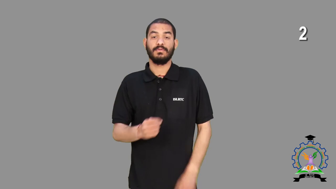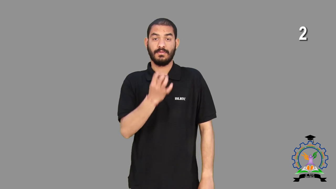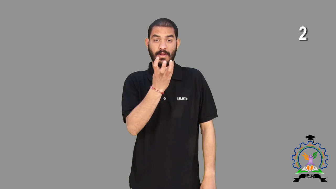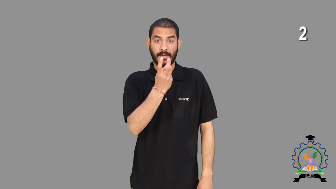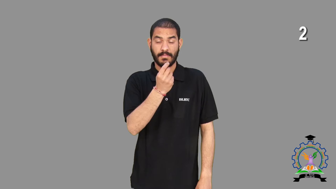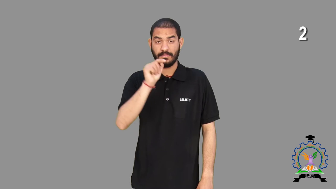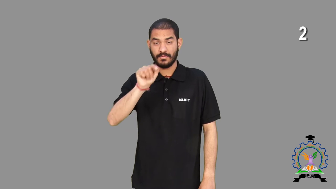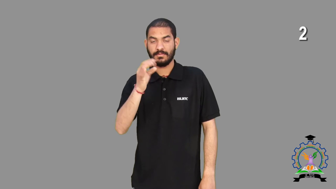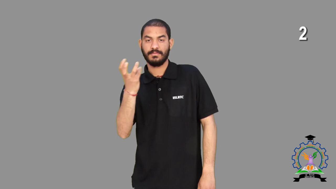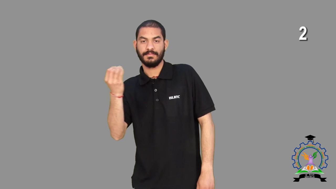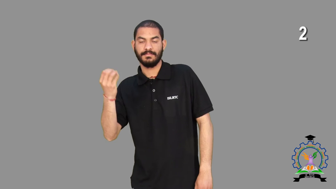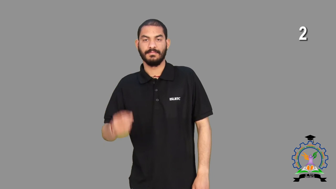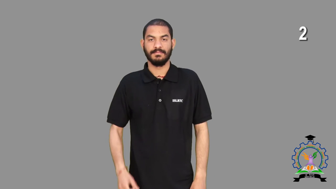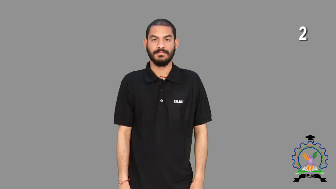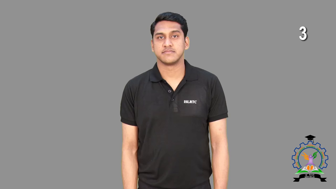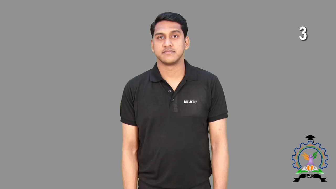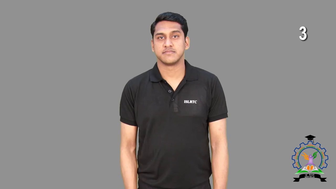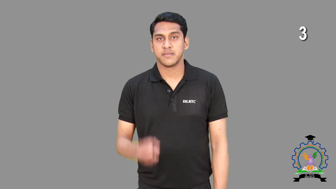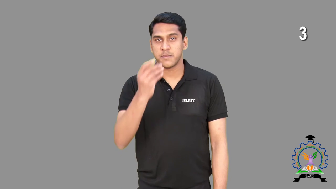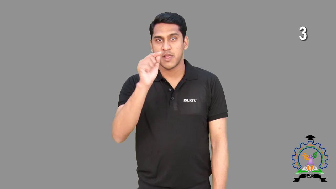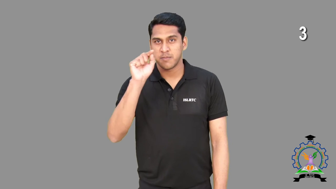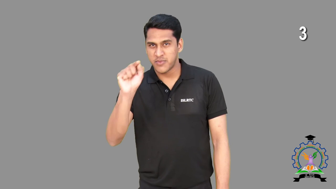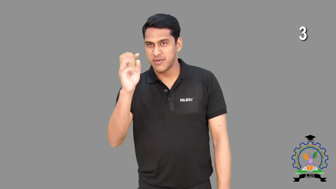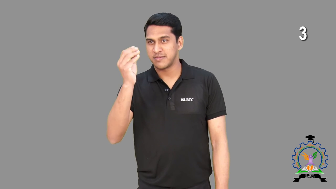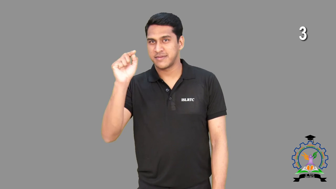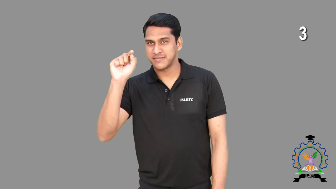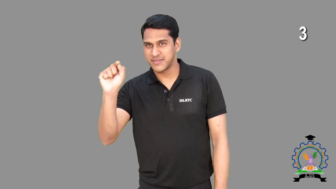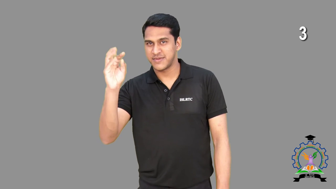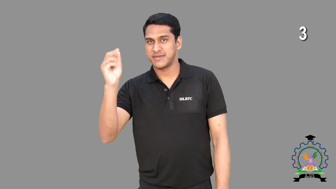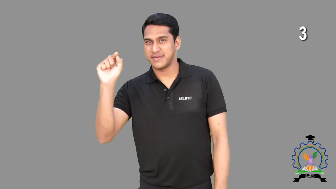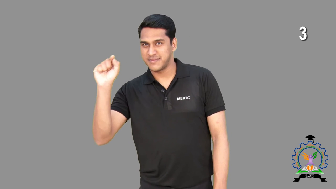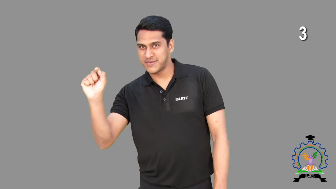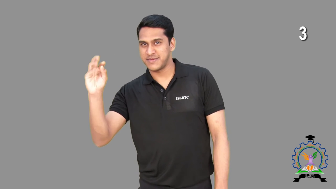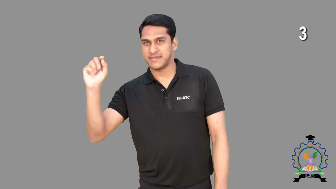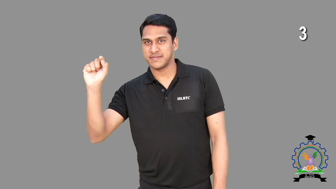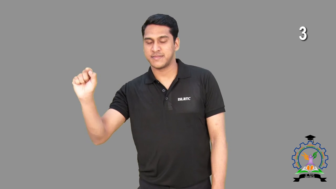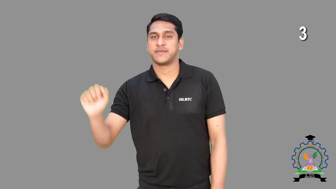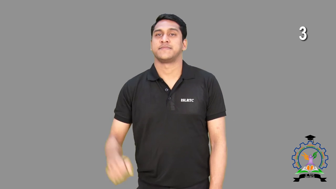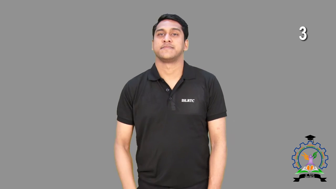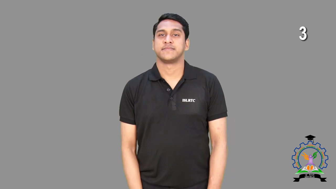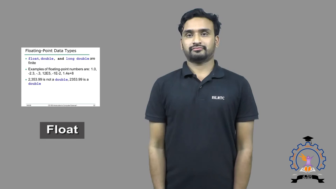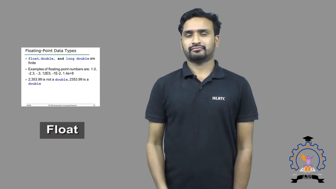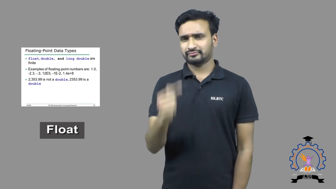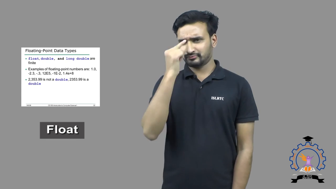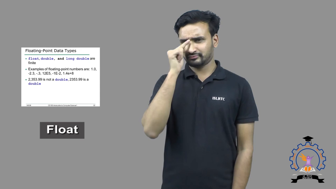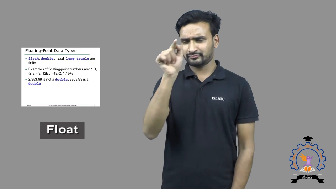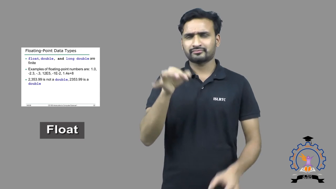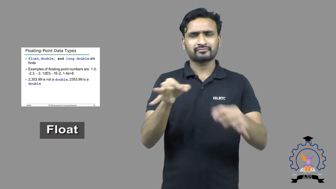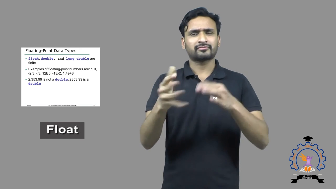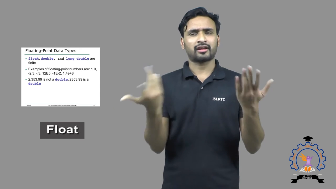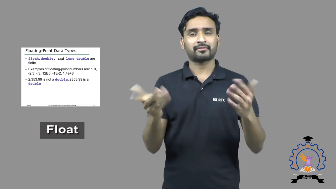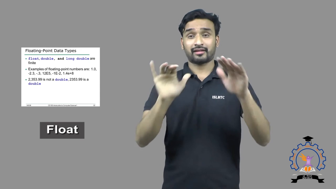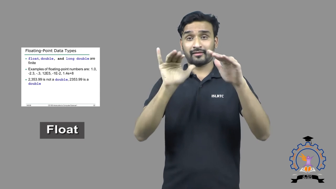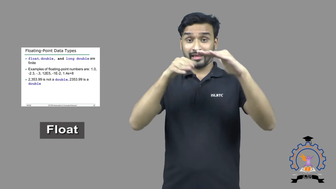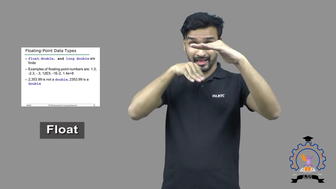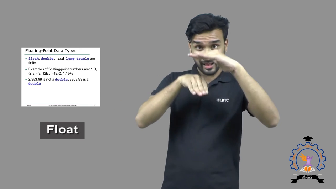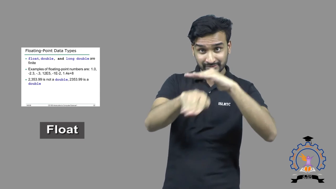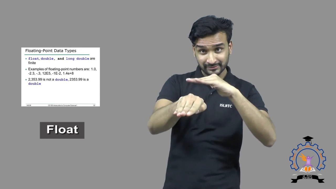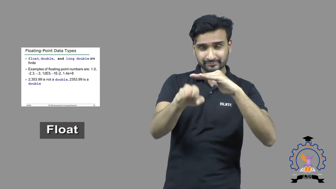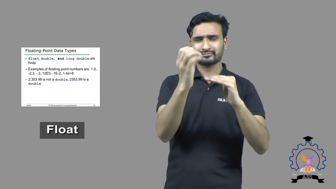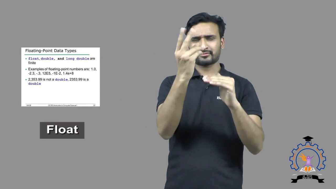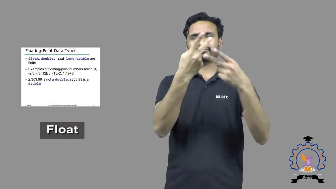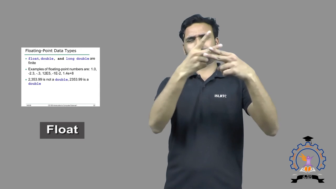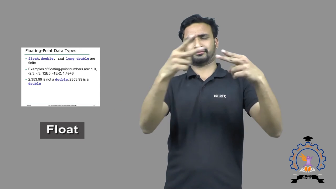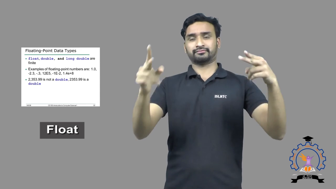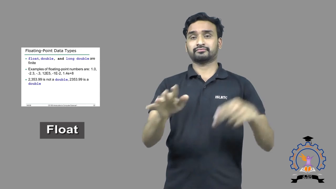Float